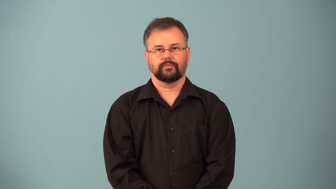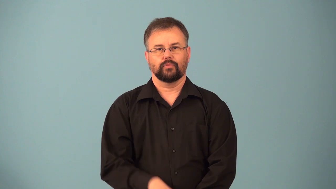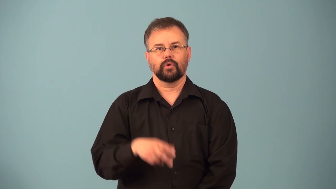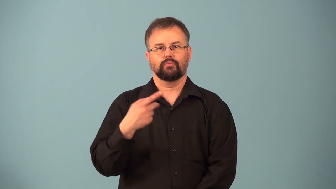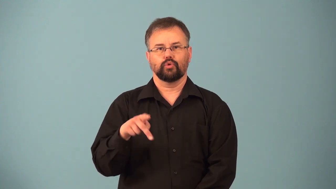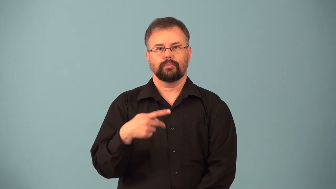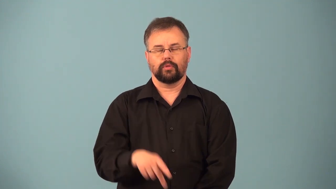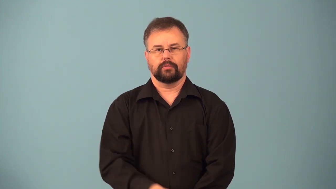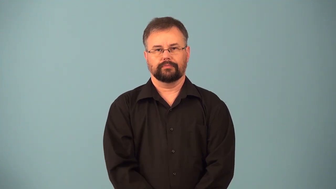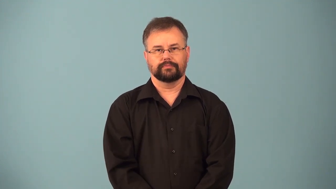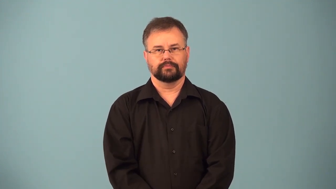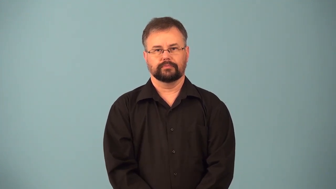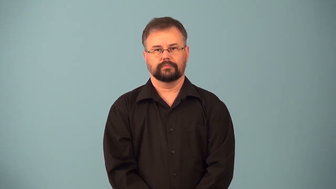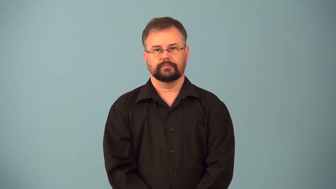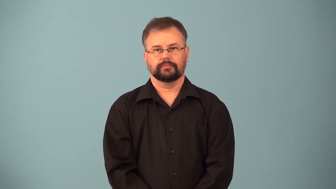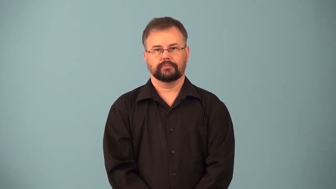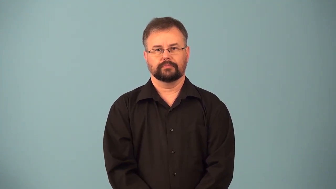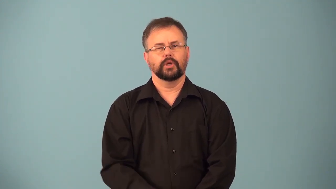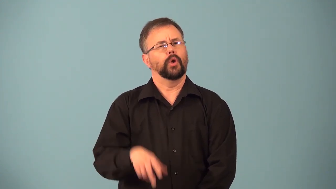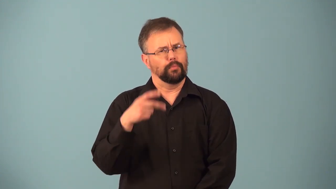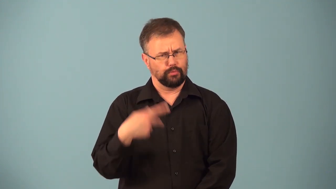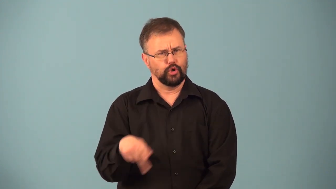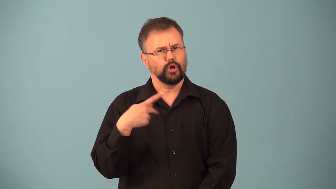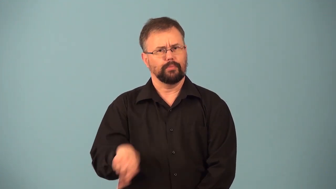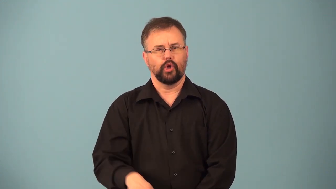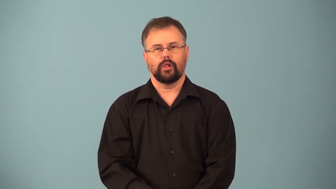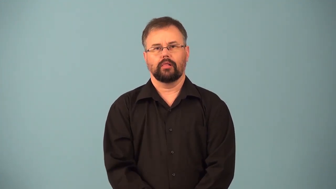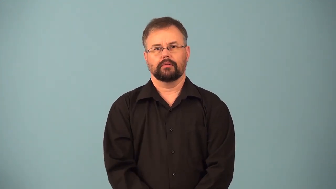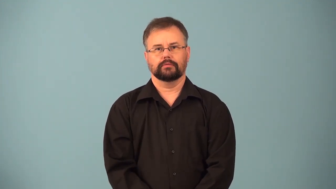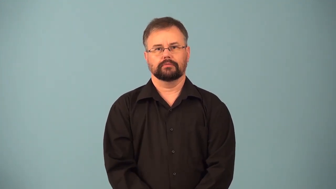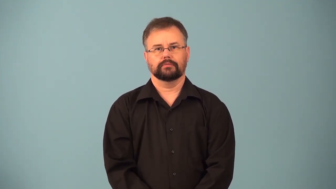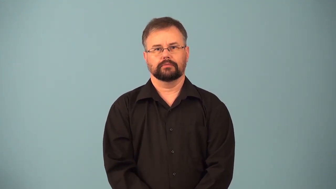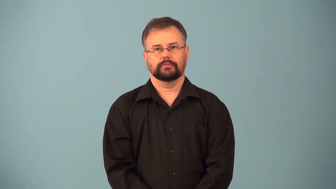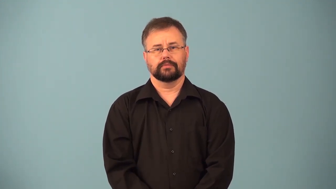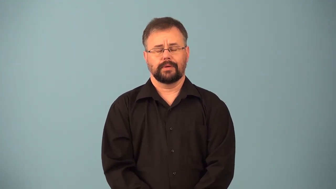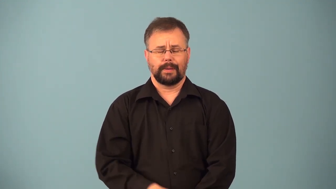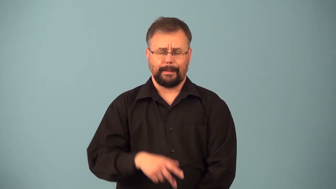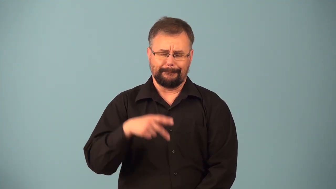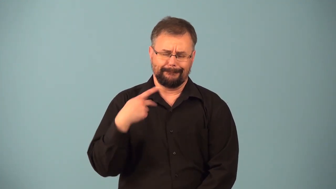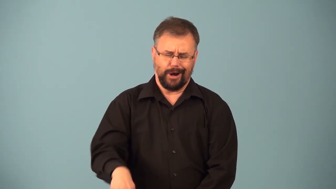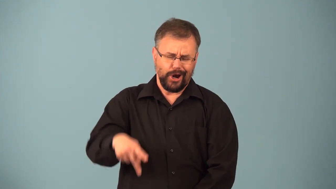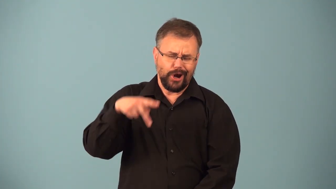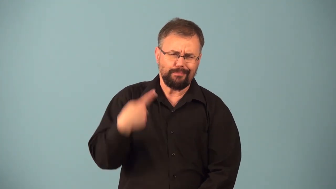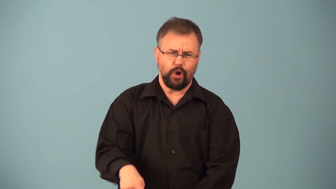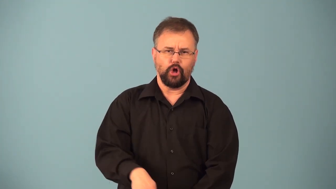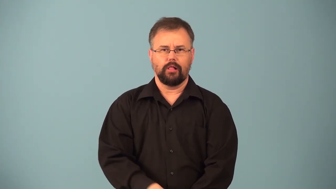purple,purpler,purplest,plummer,plummest